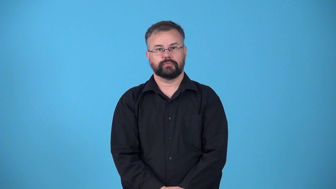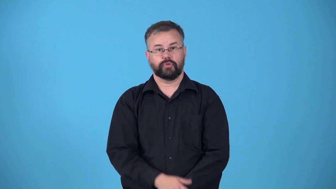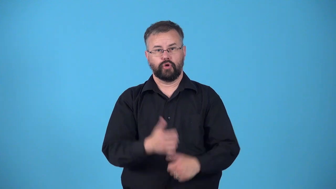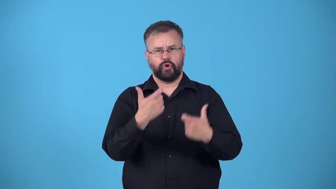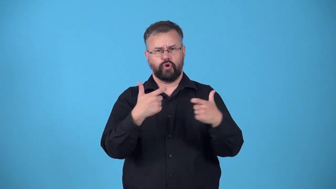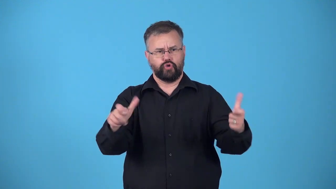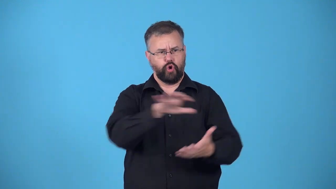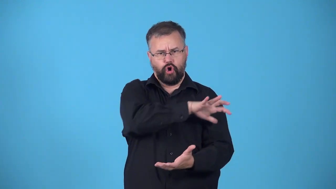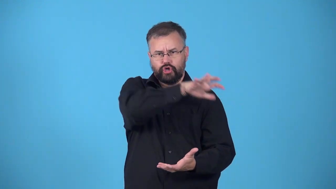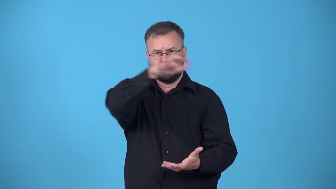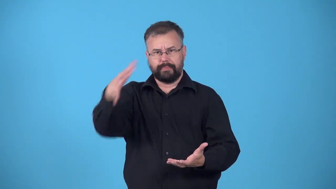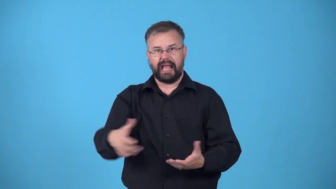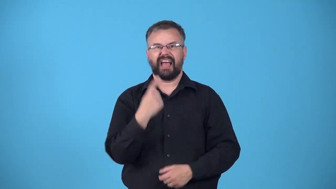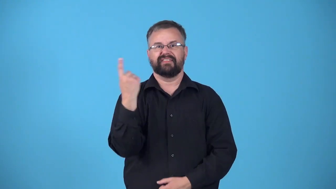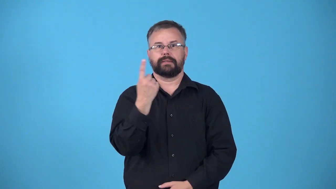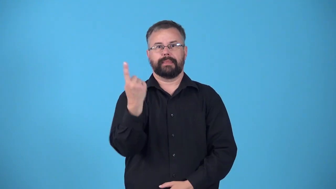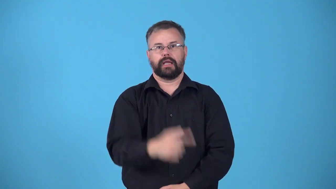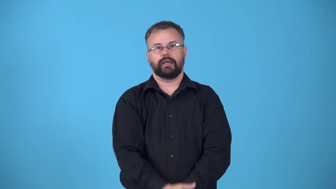fund